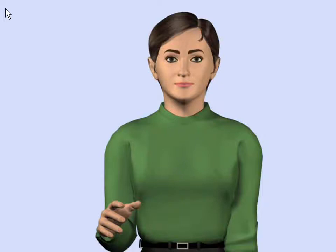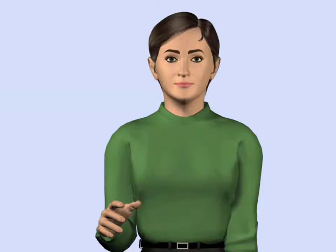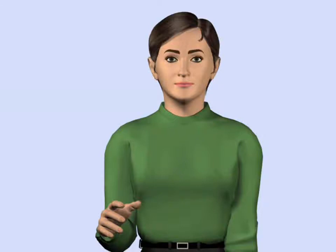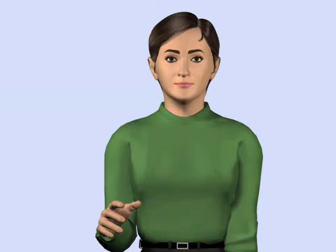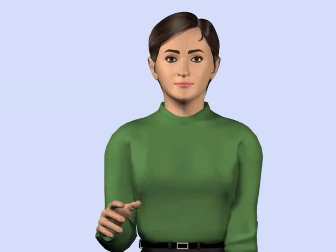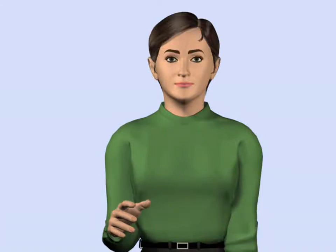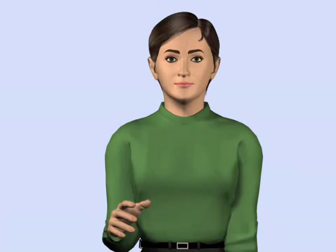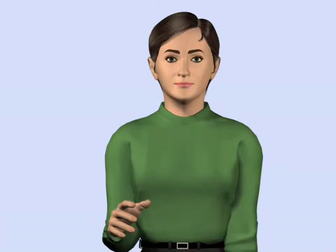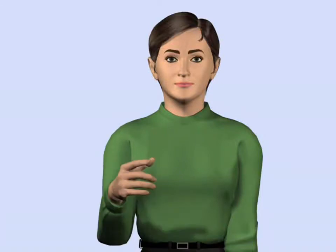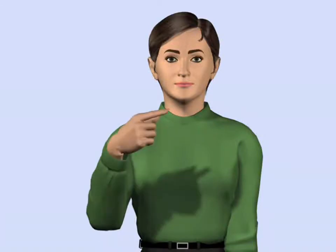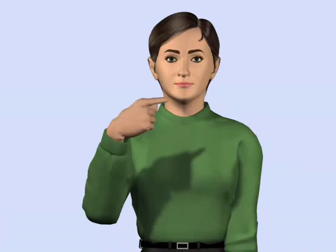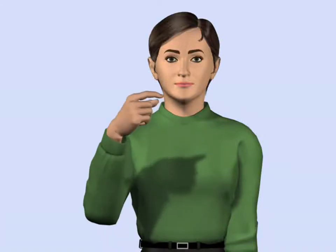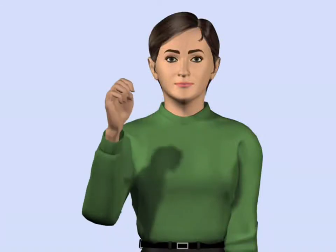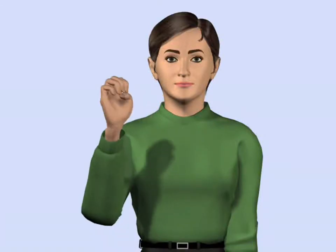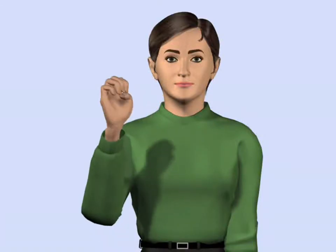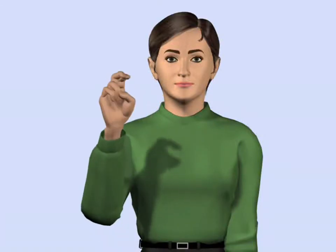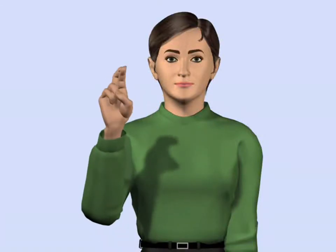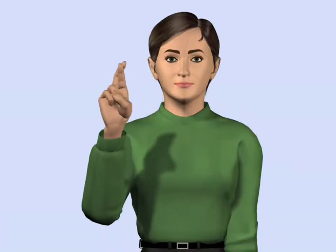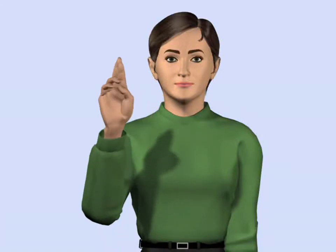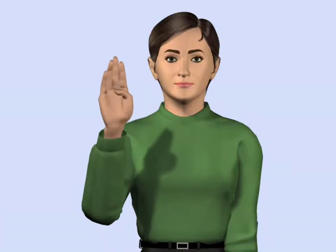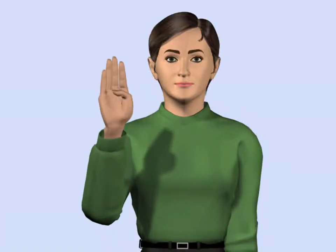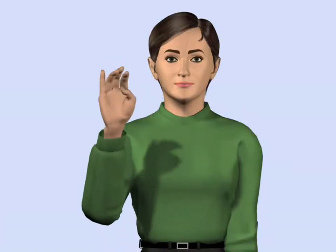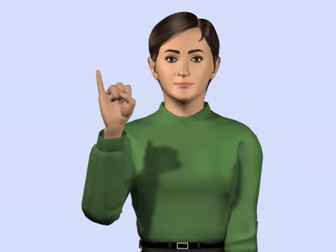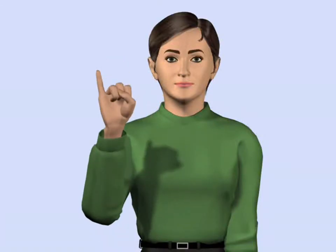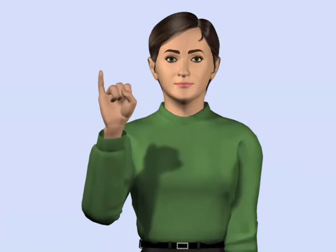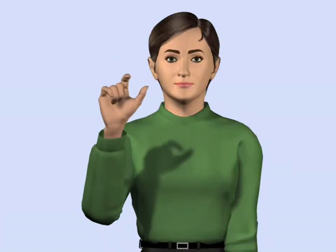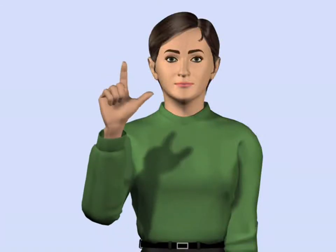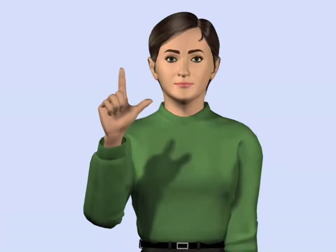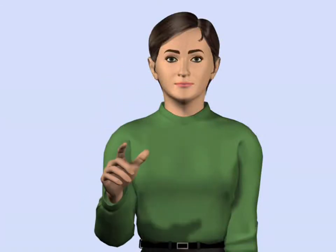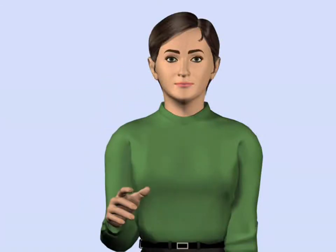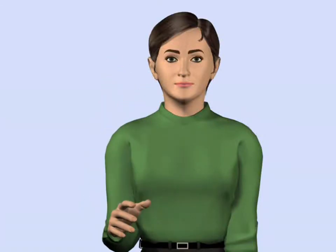gerbil